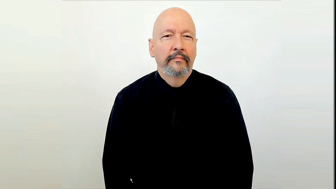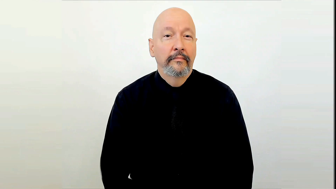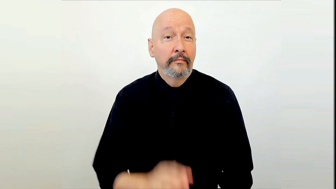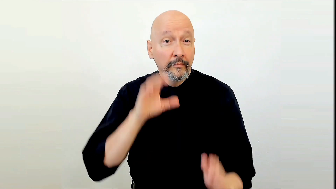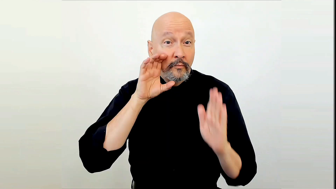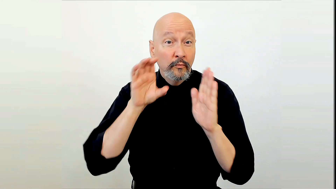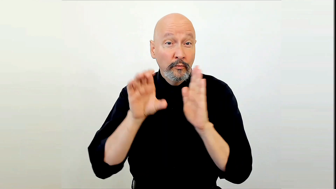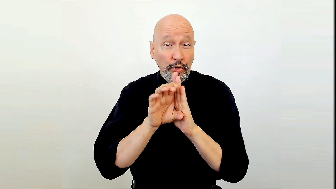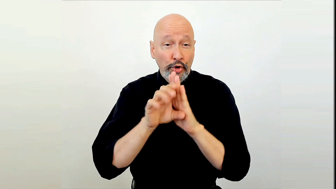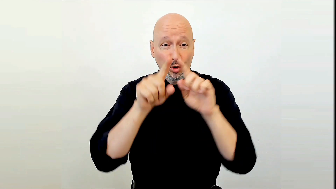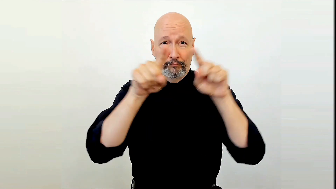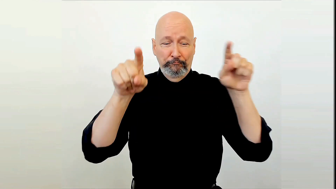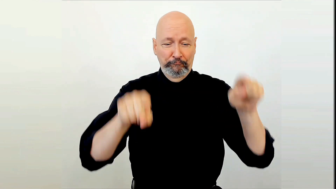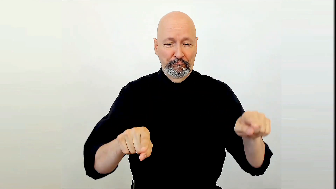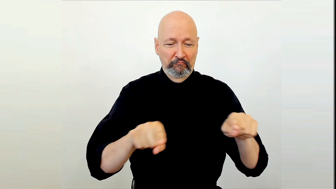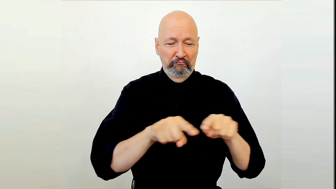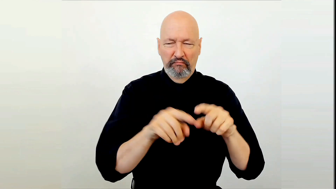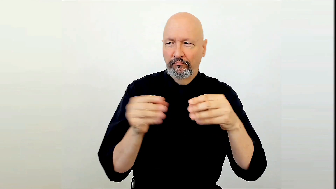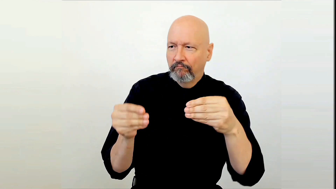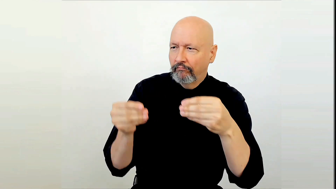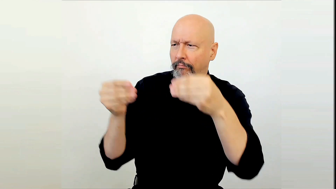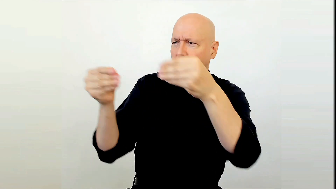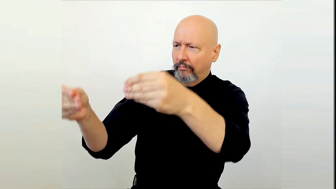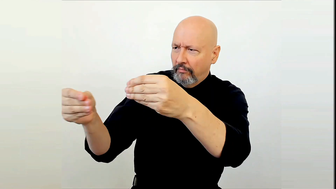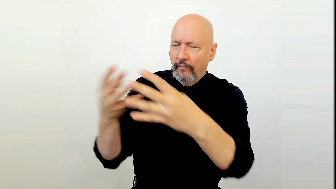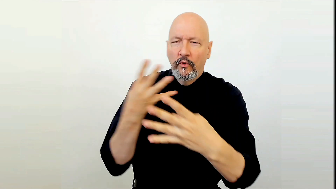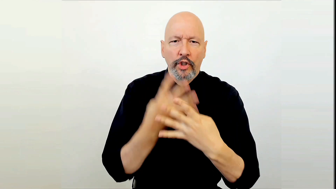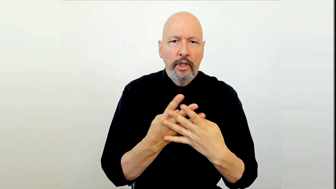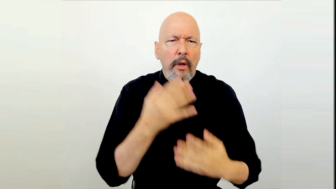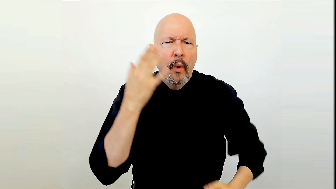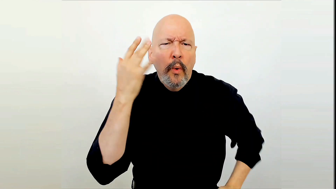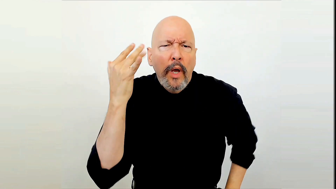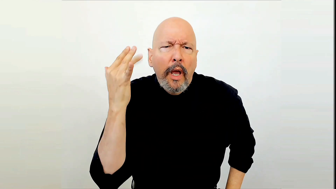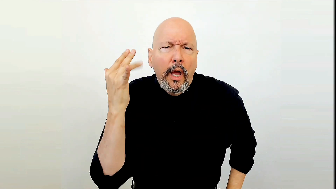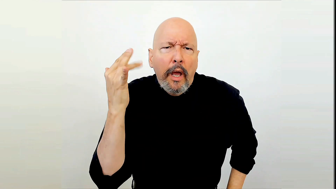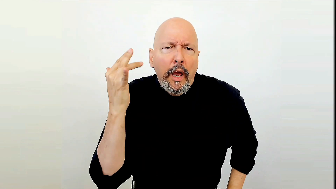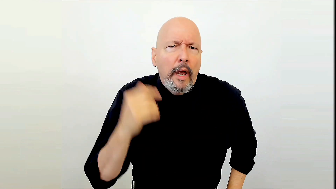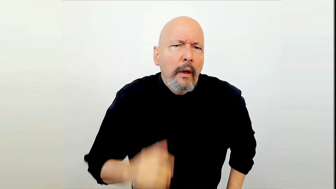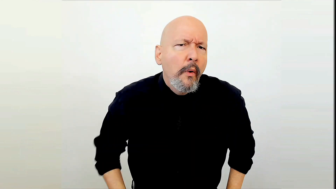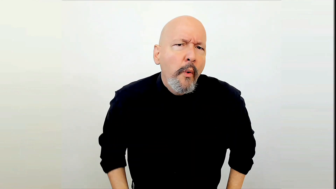PICTURE-[depiction] [PLACED-in-depiction] JAIL WHY?